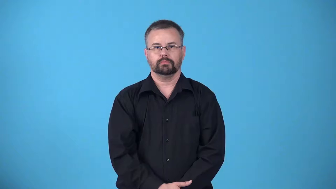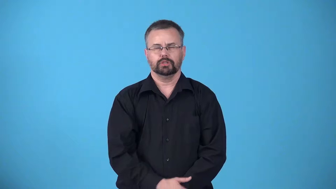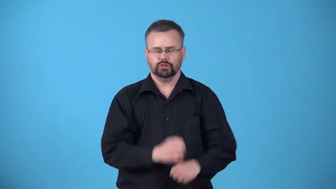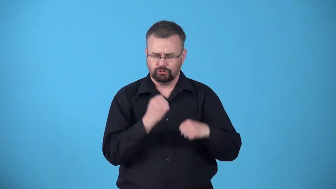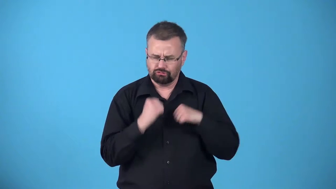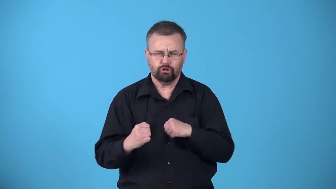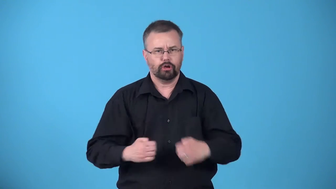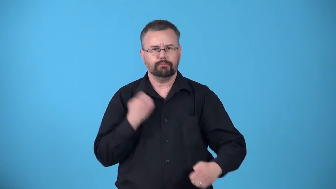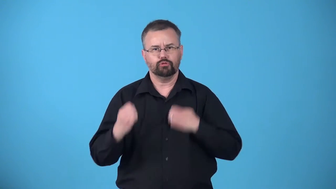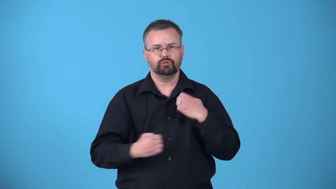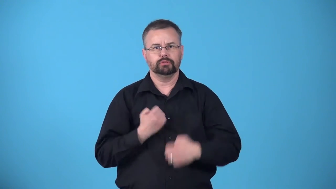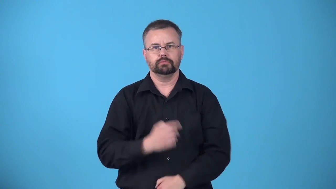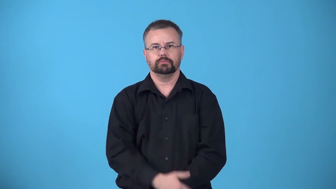ardent-strong emotion